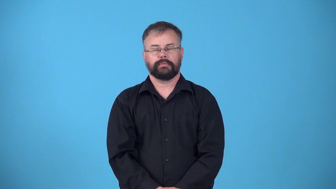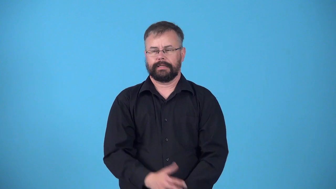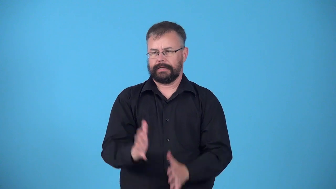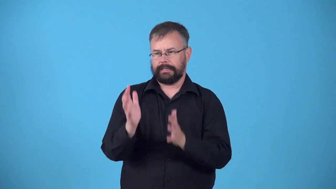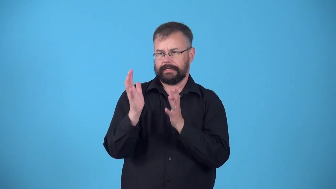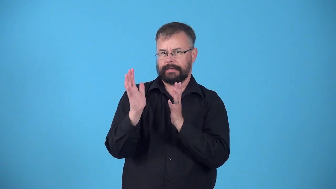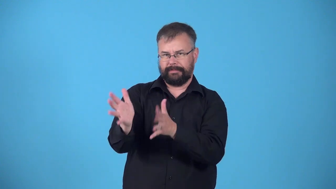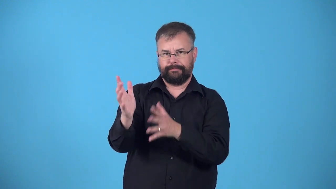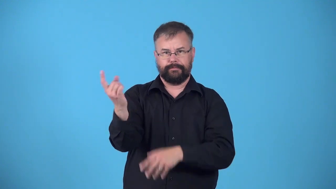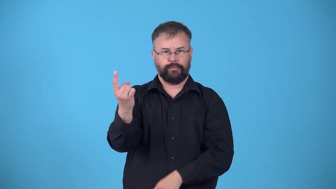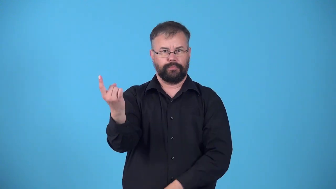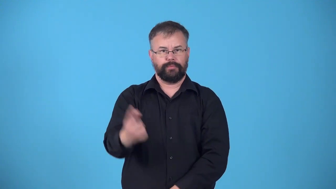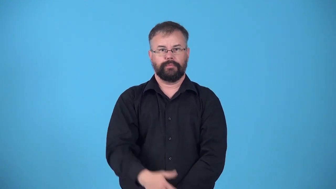keep out of